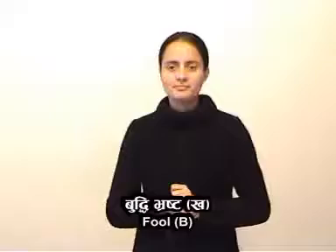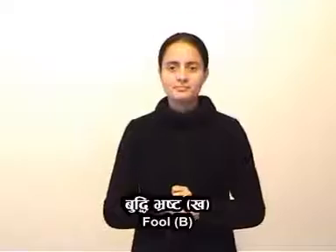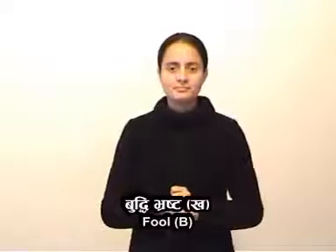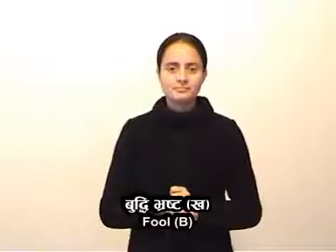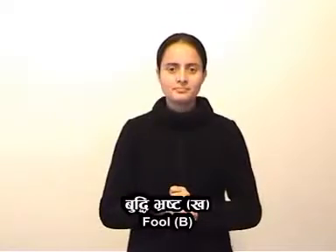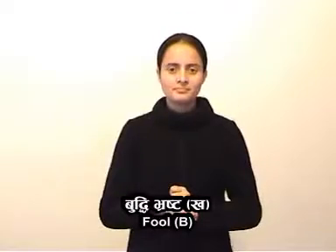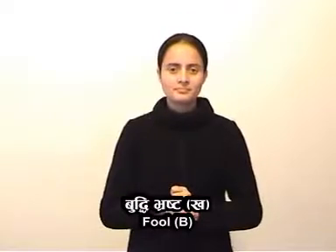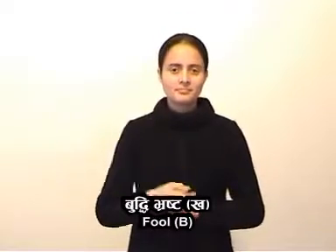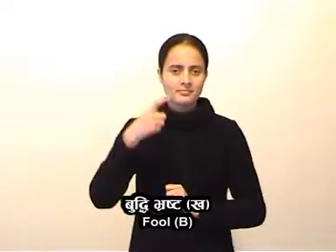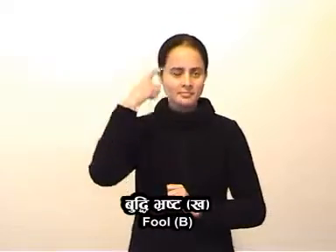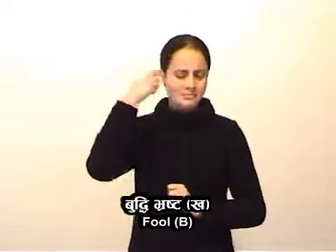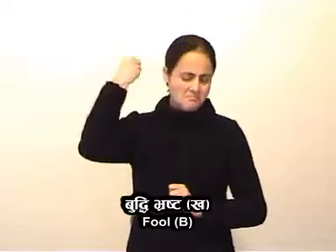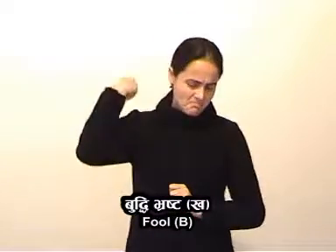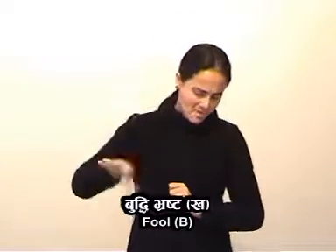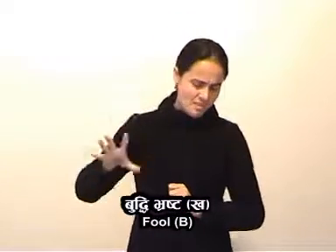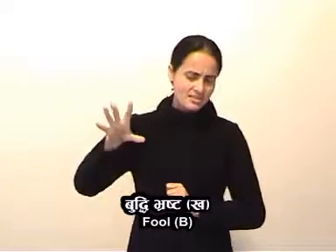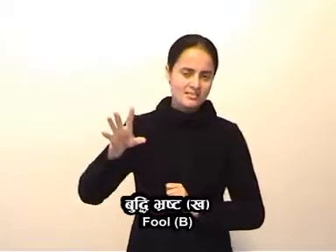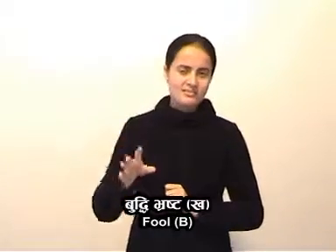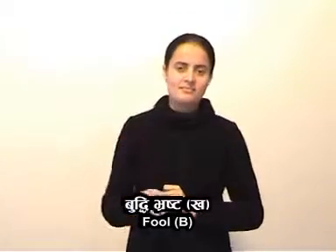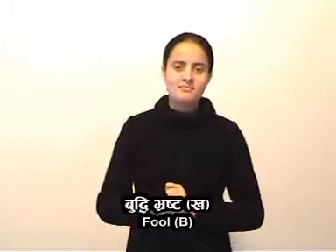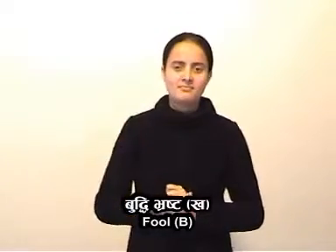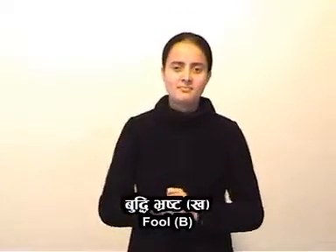fool